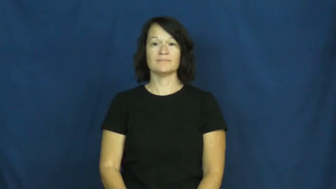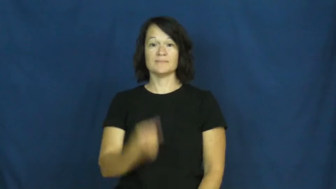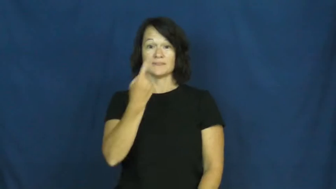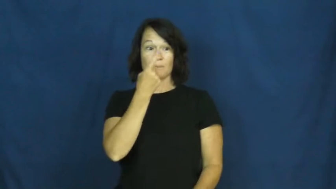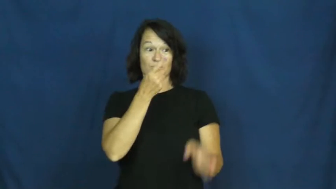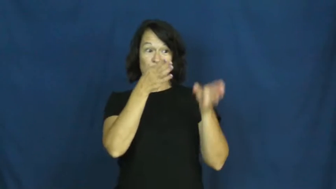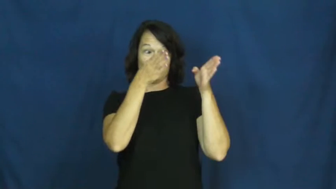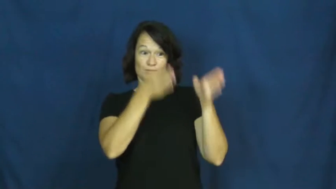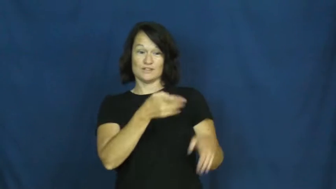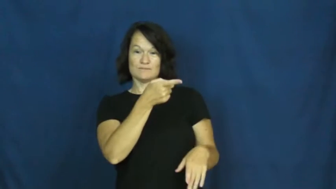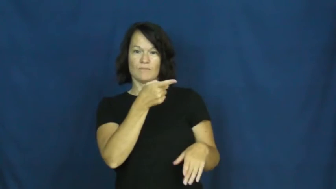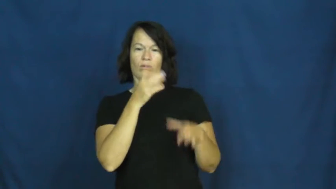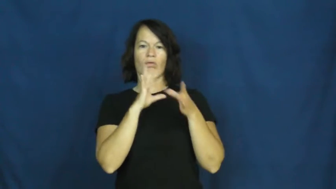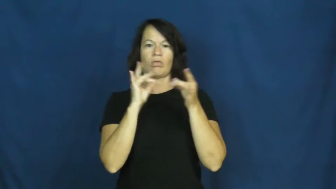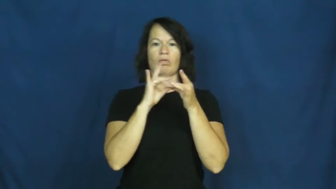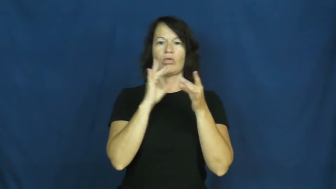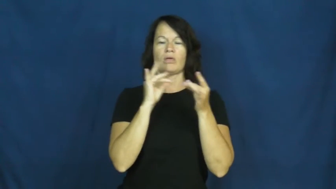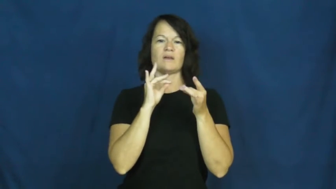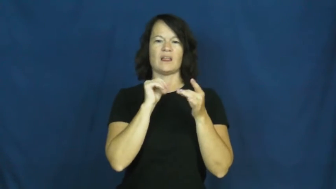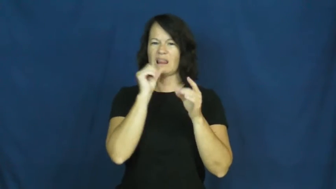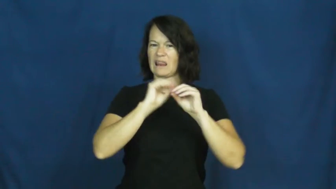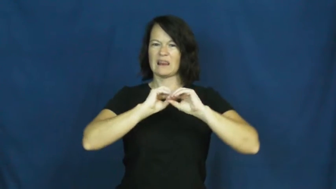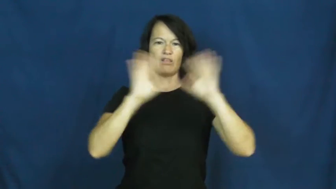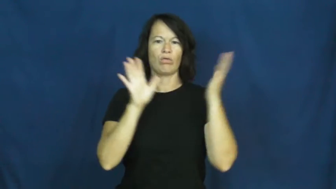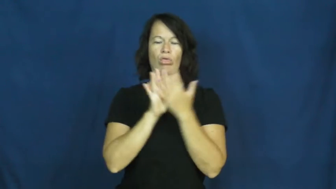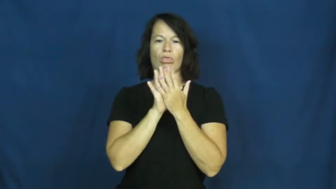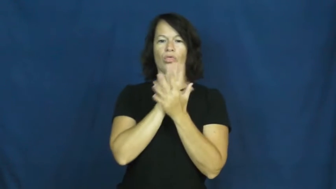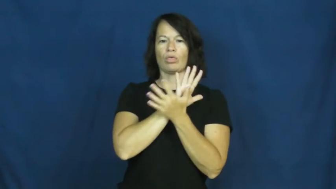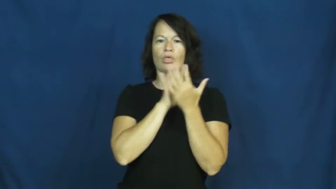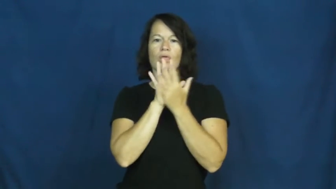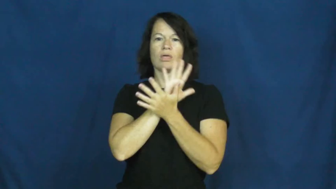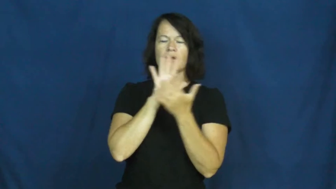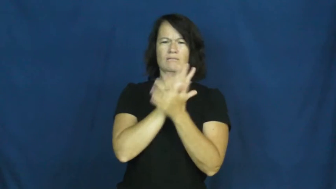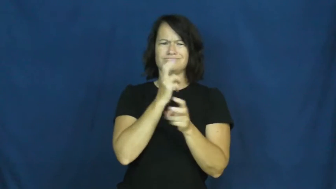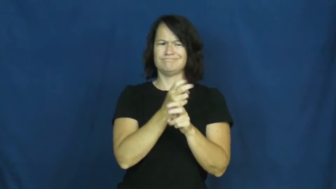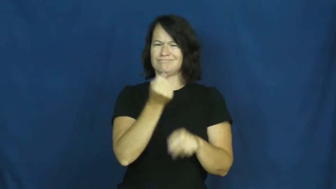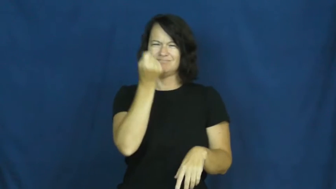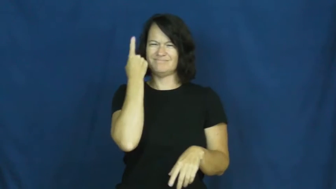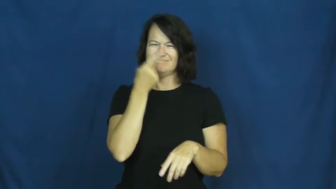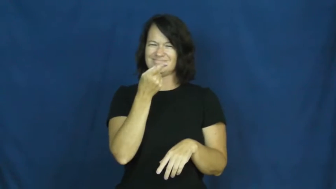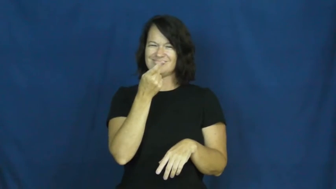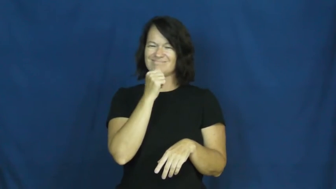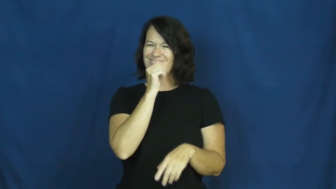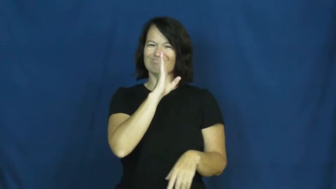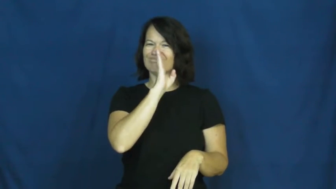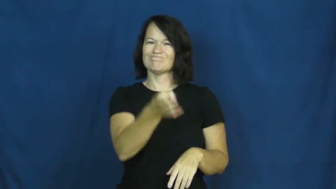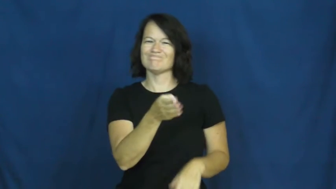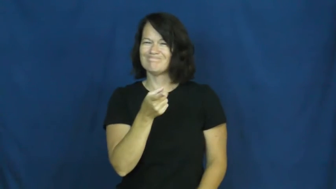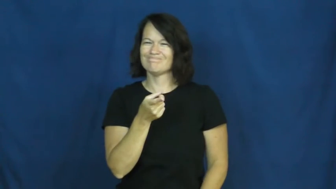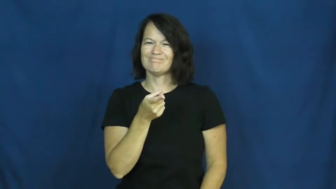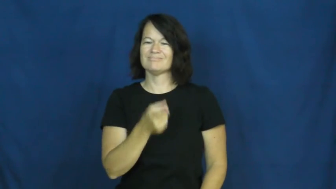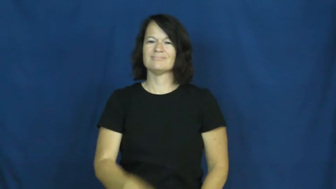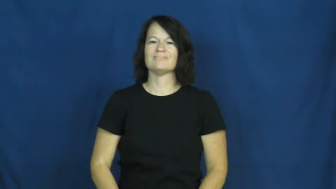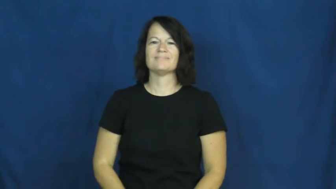beat about the bush